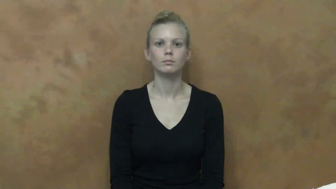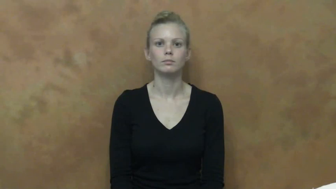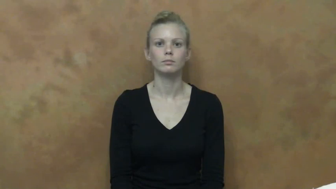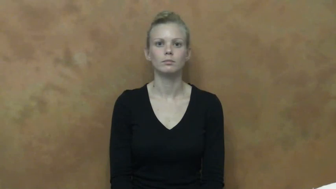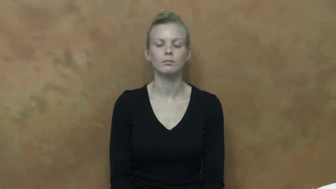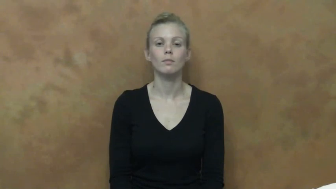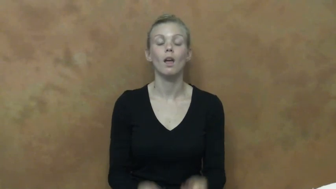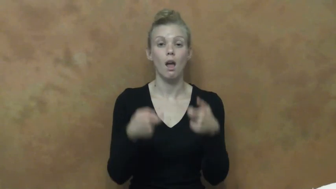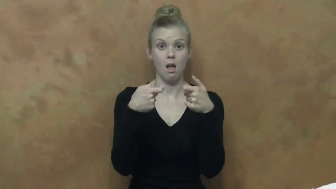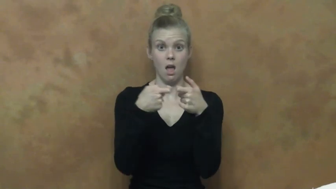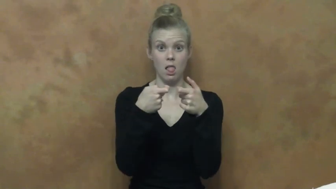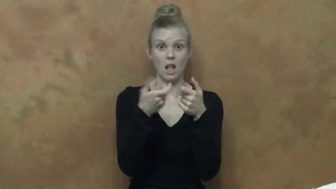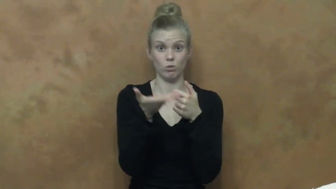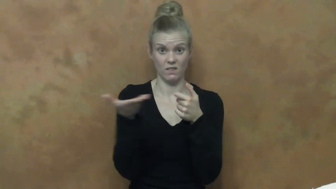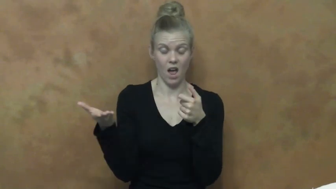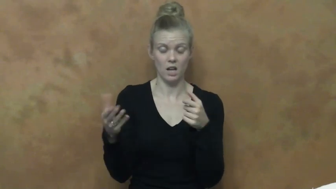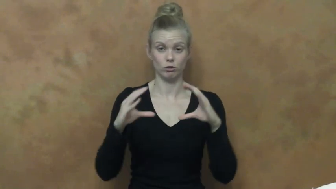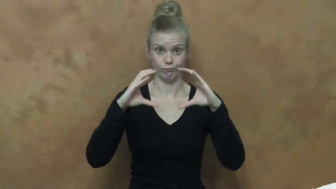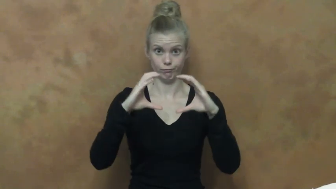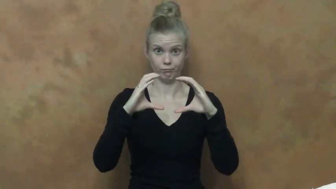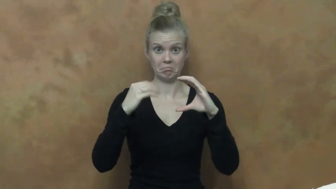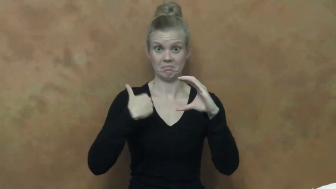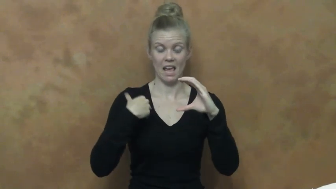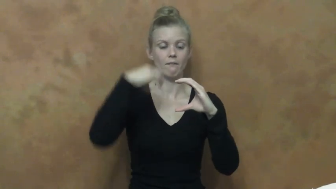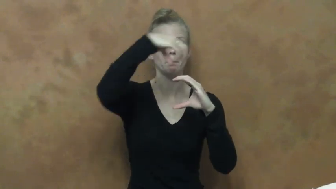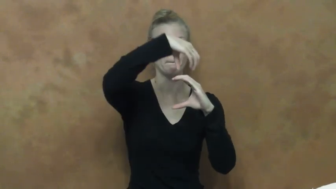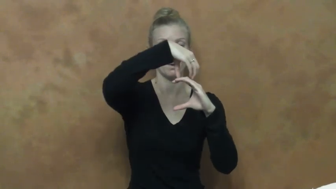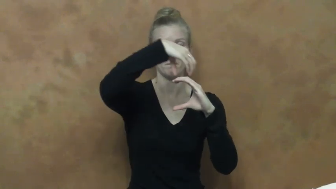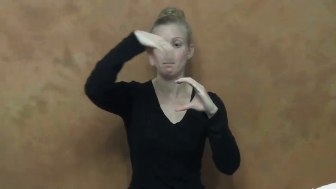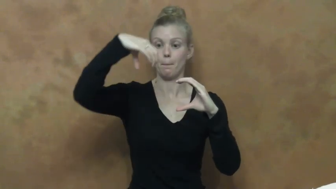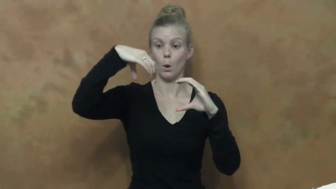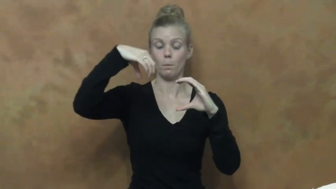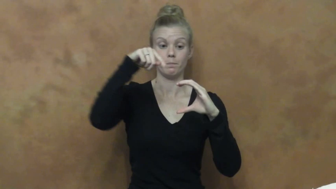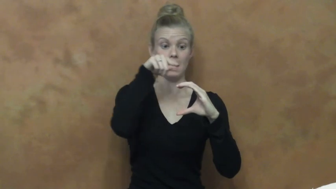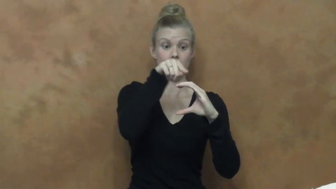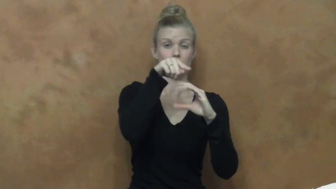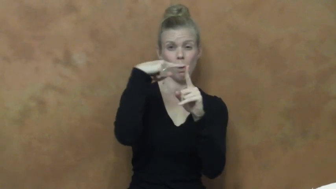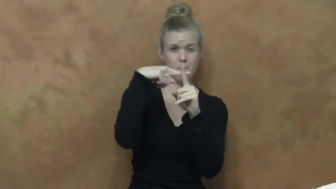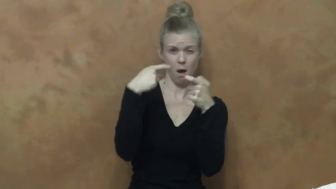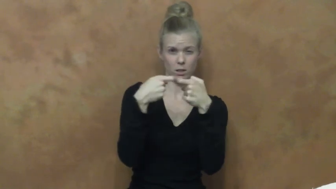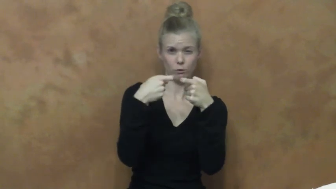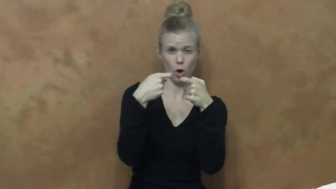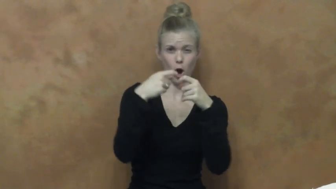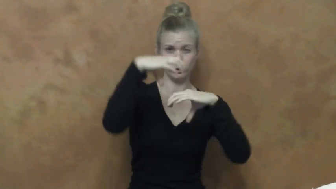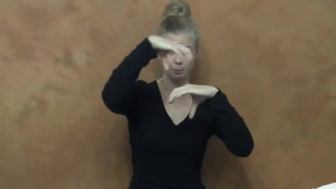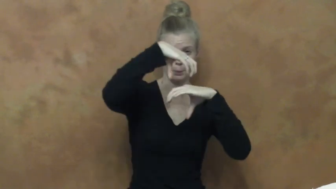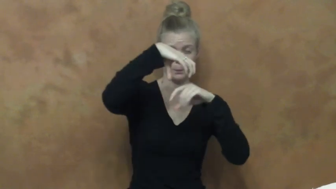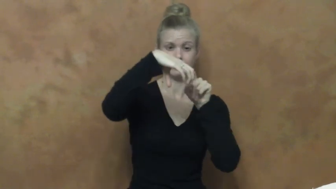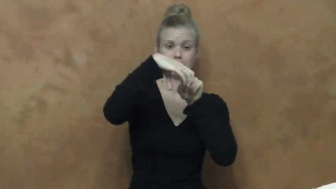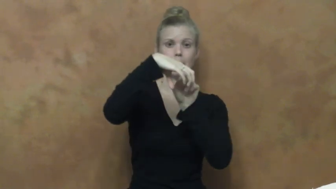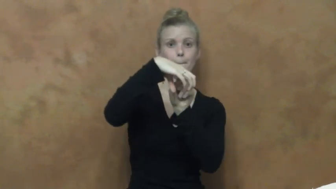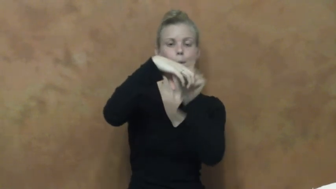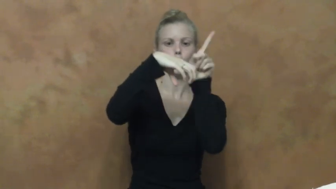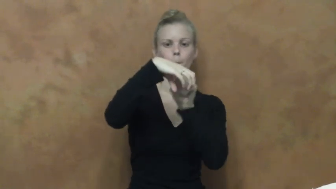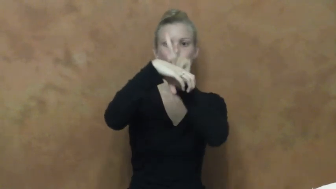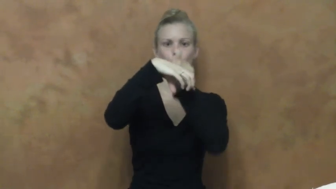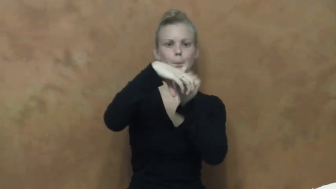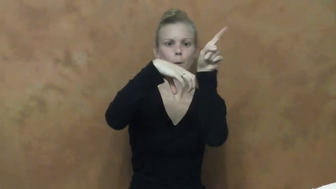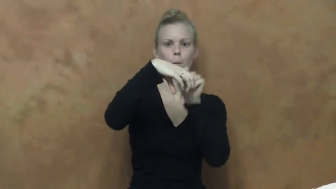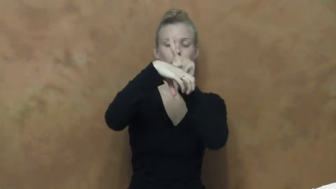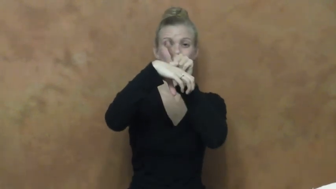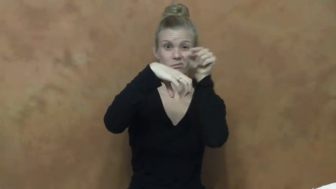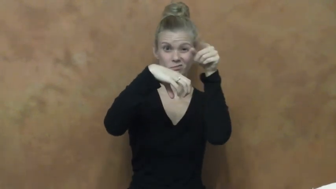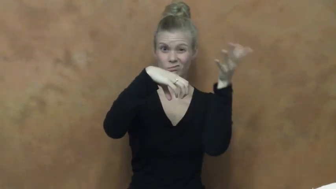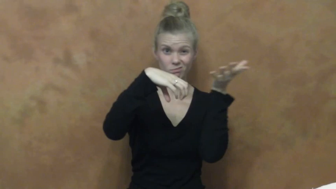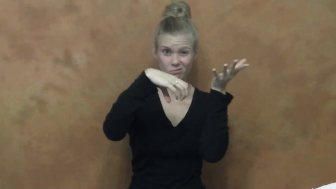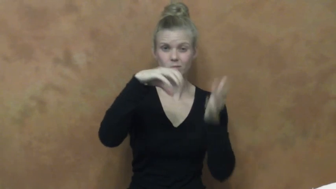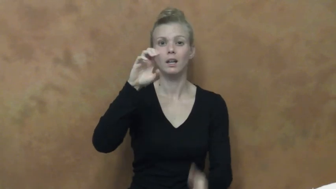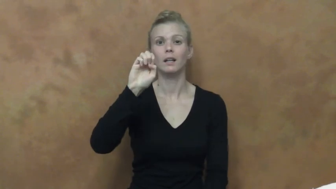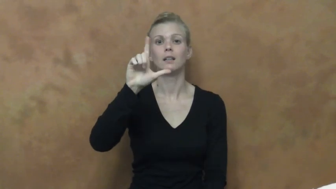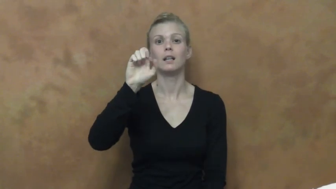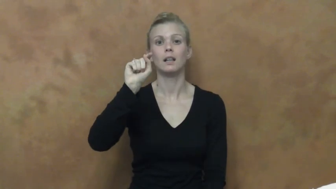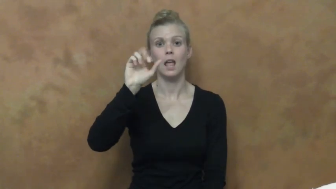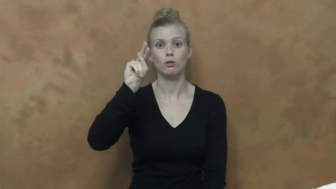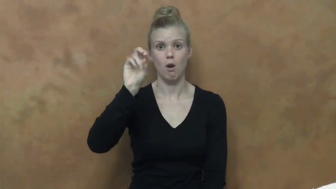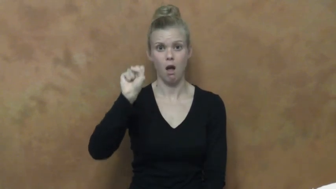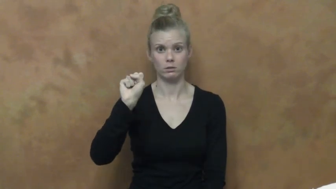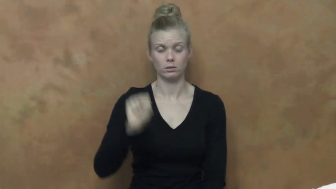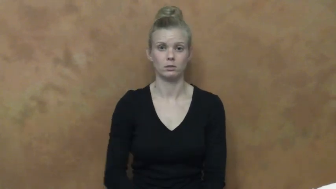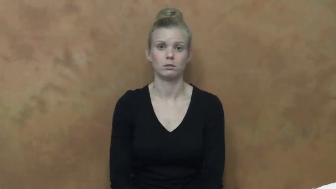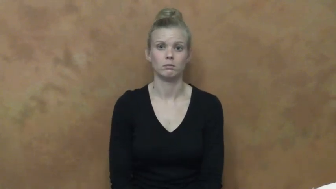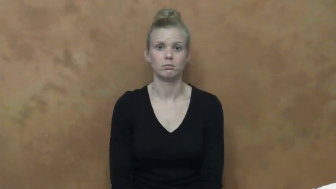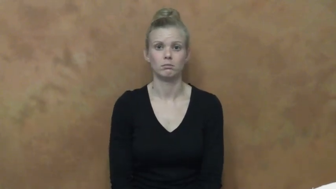anode